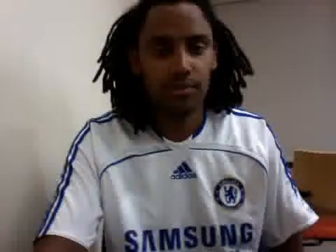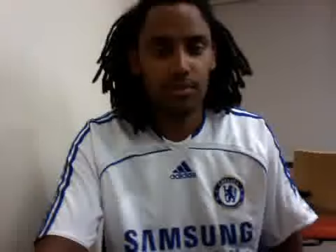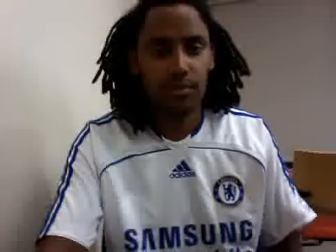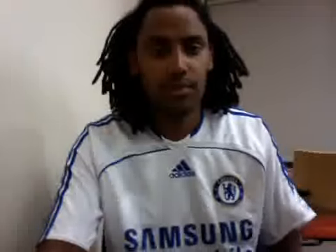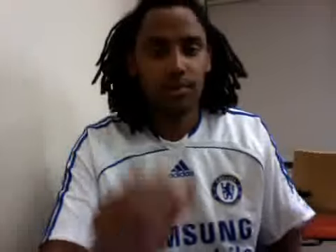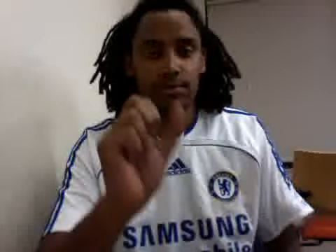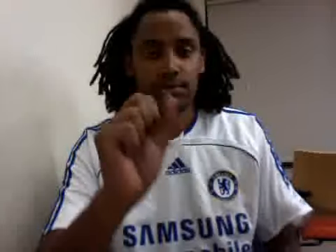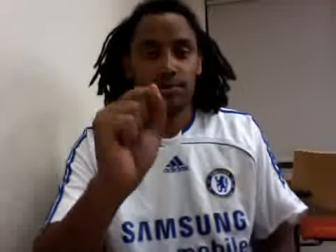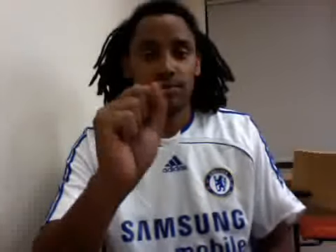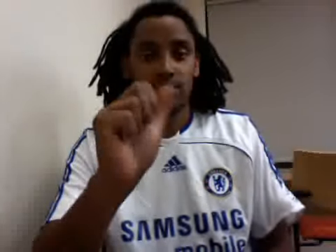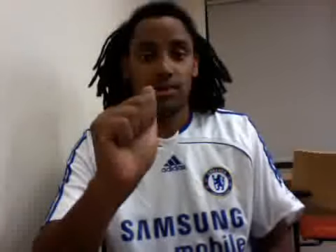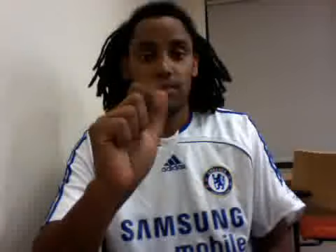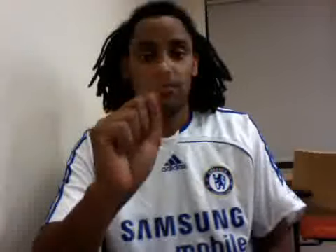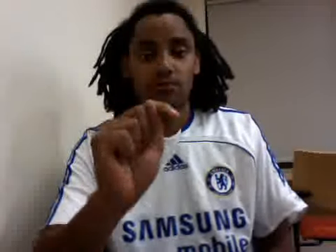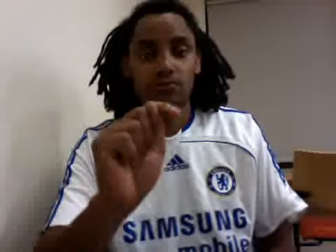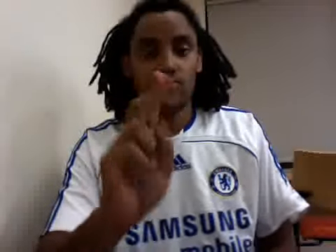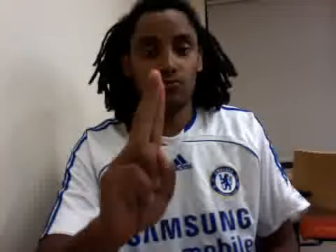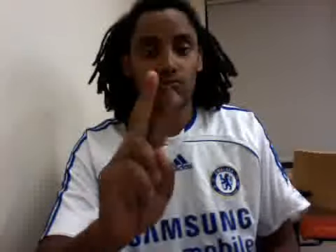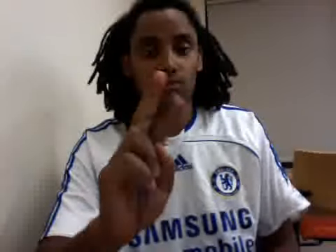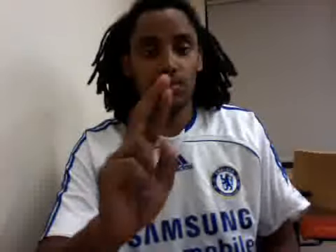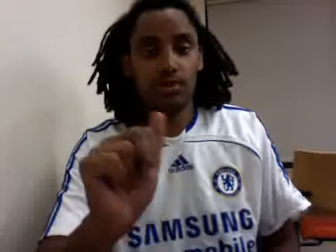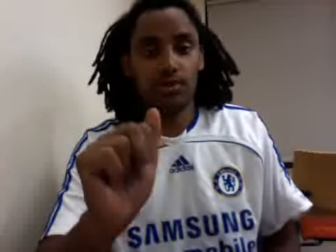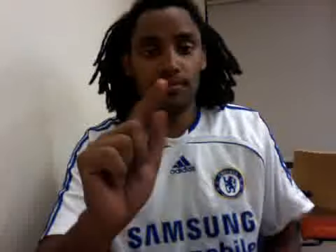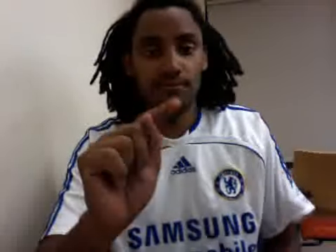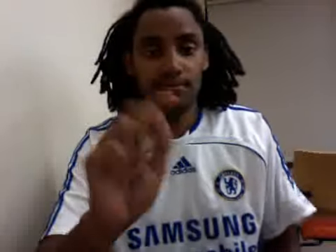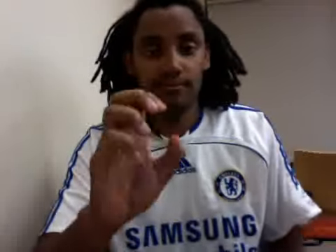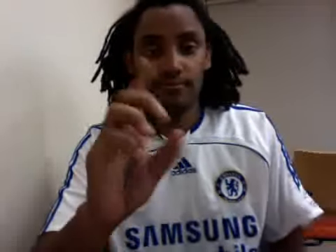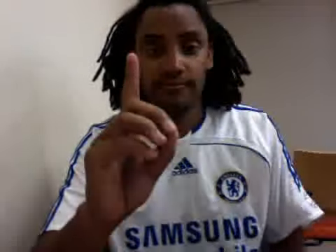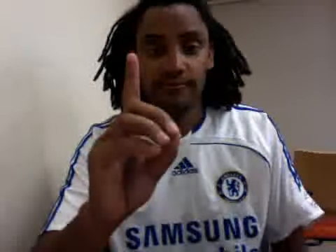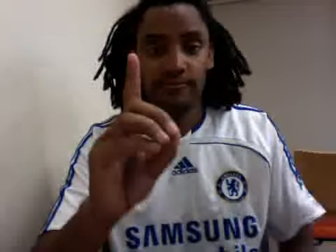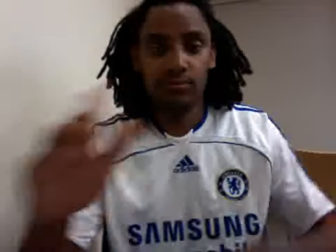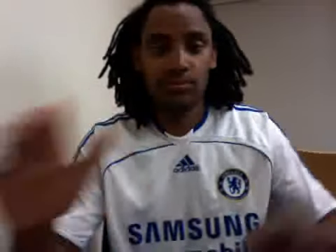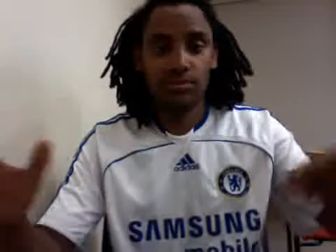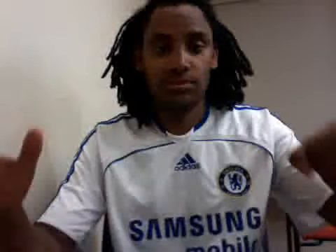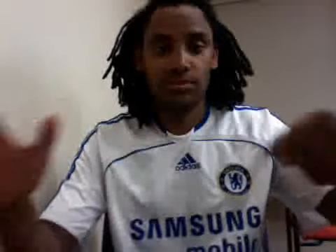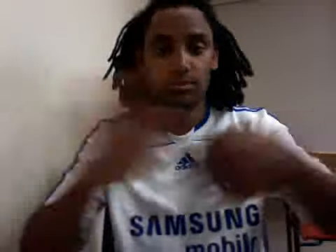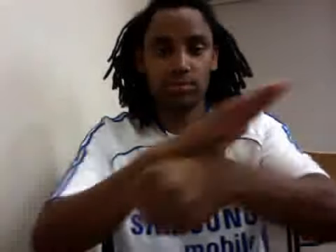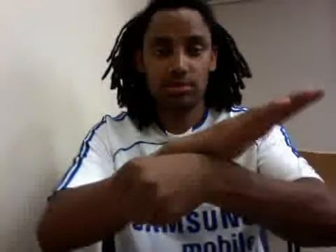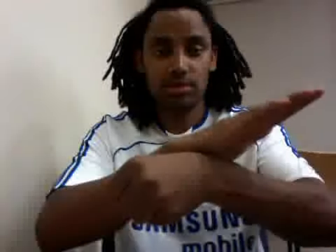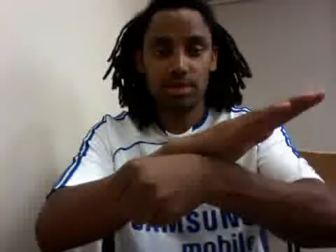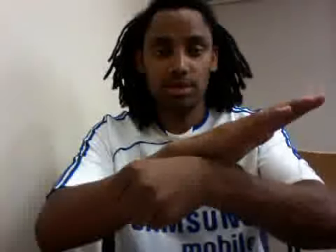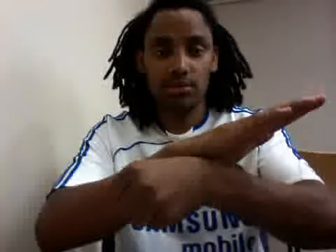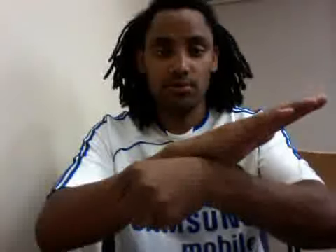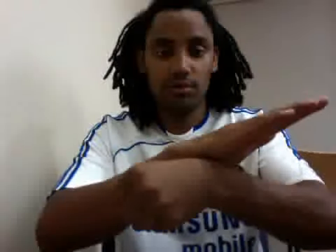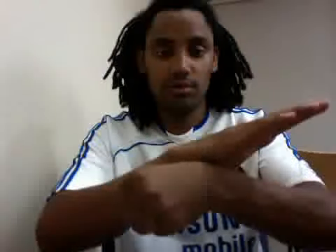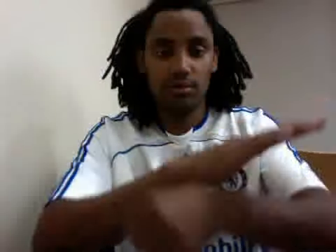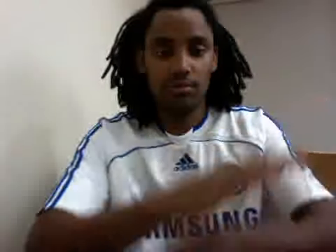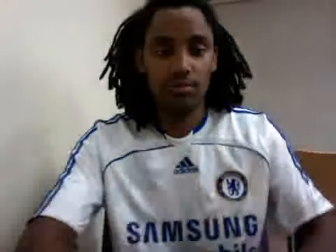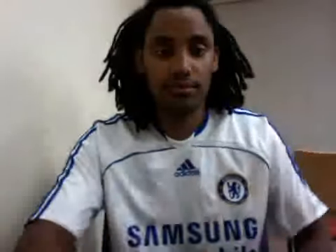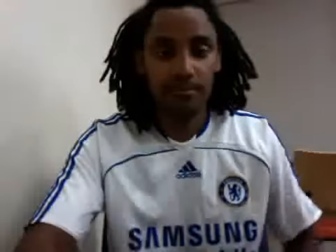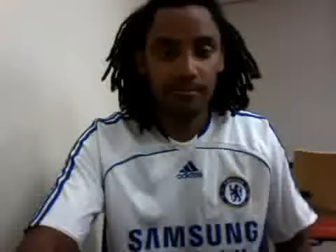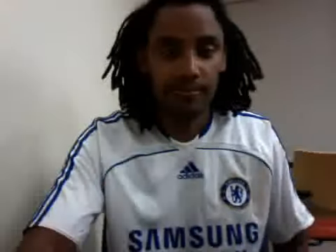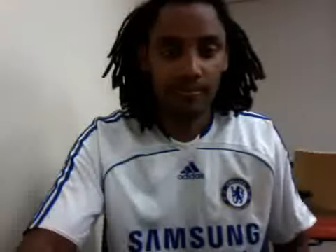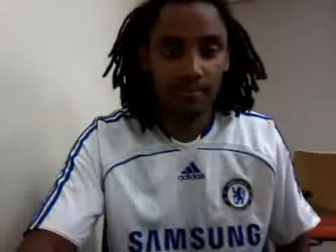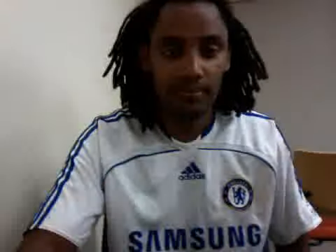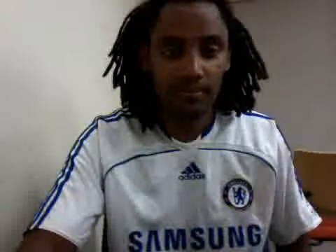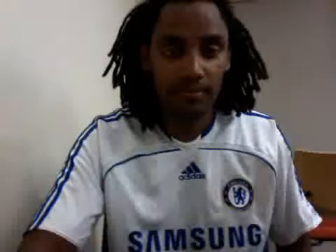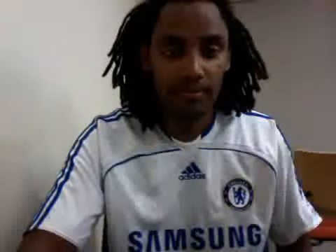Saturated